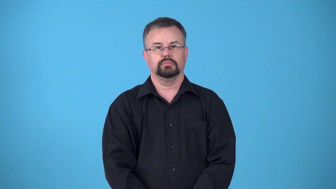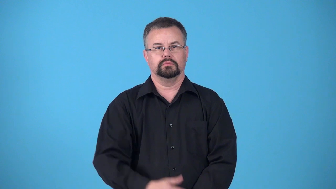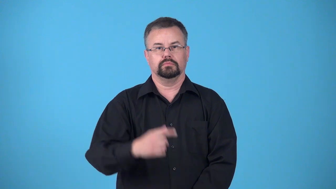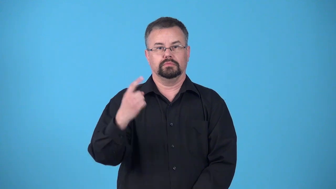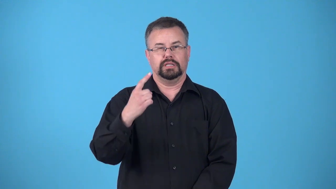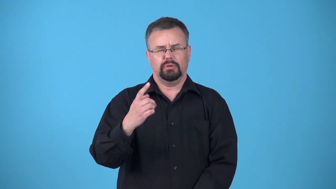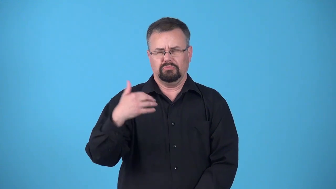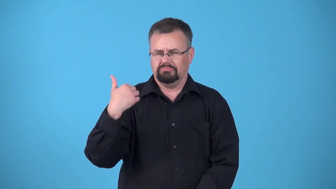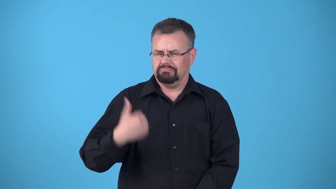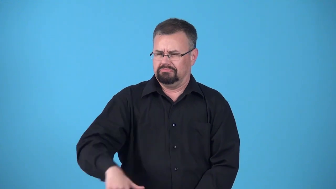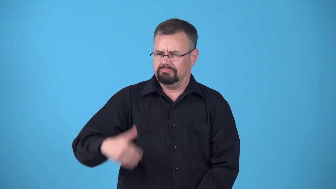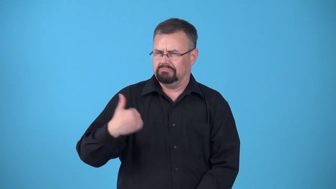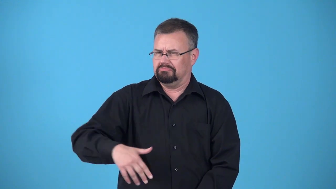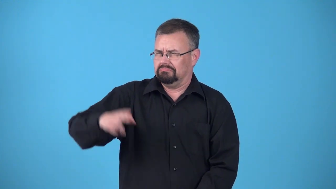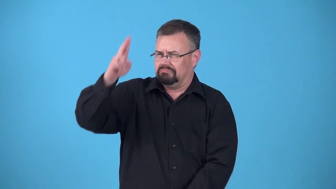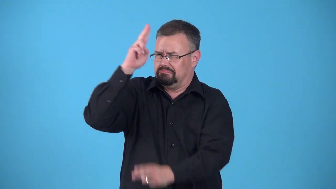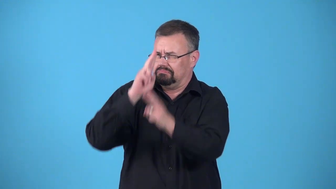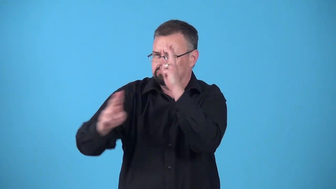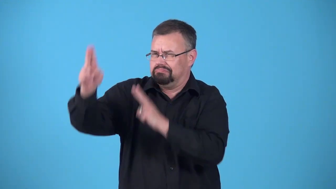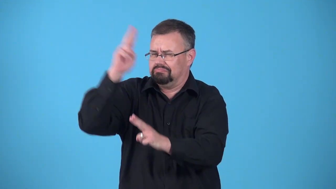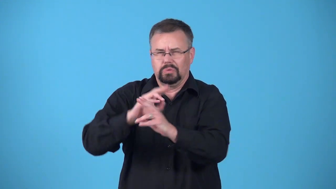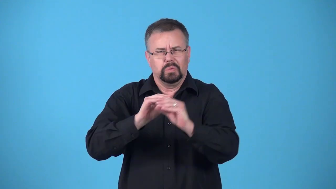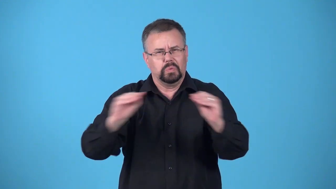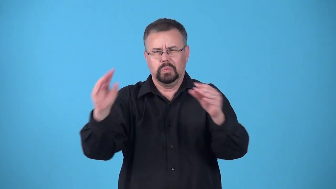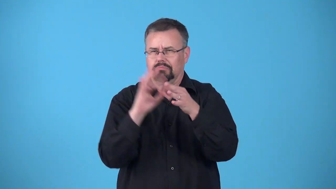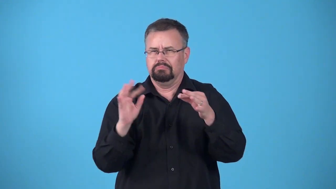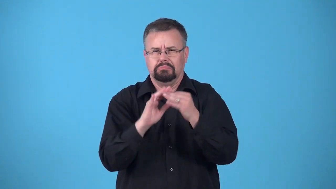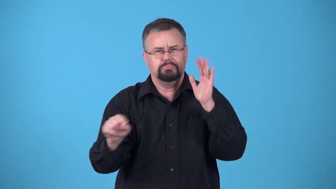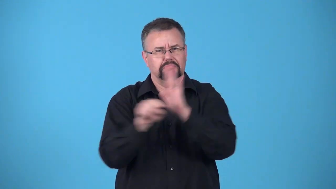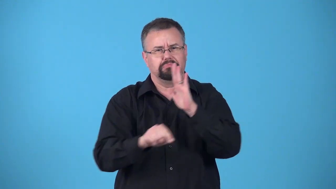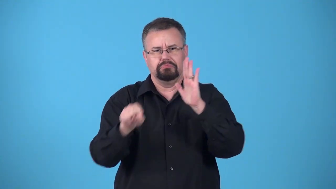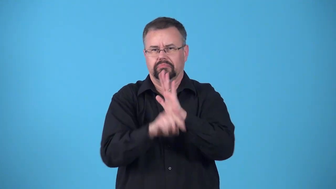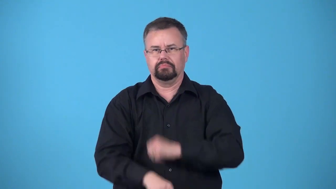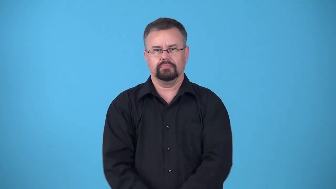sacred cow